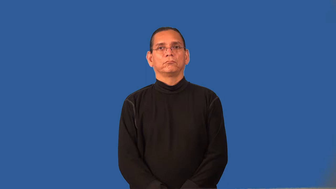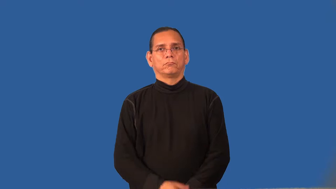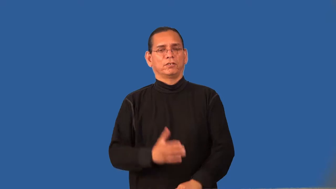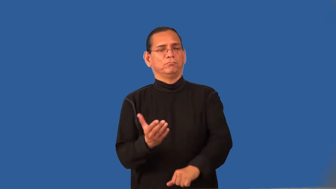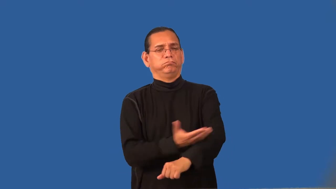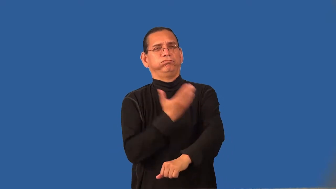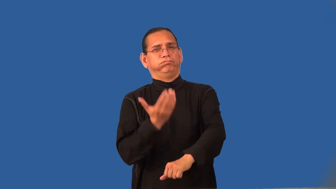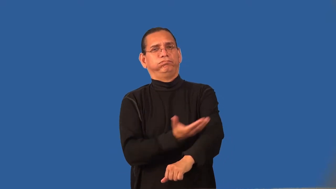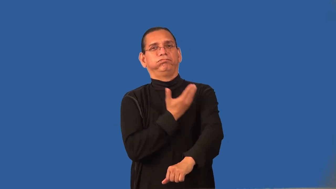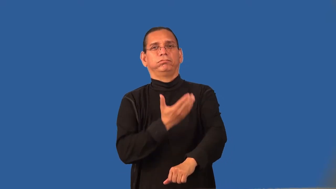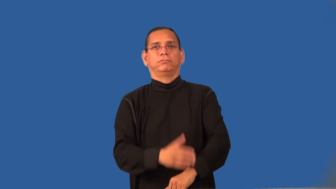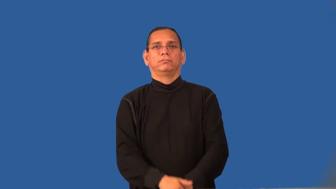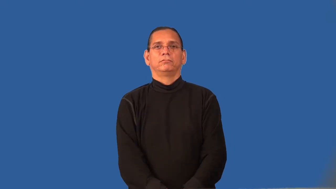rebound,filip-improve condition